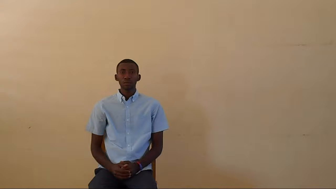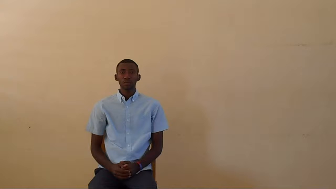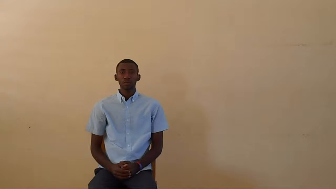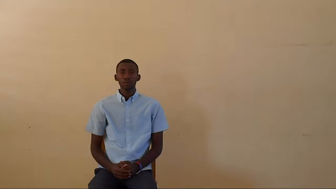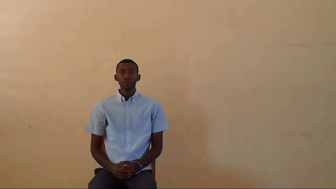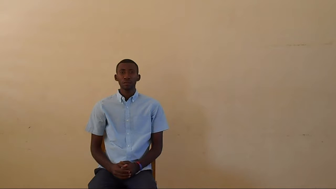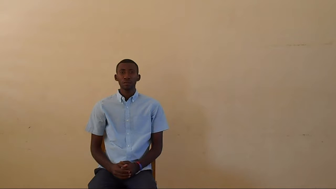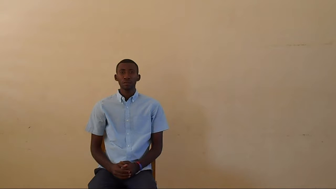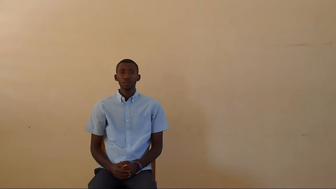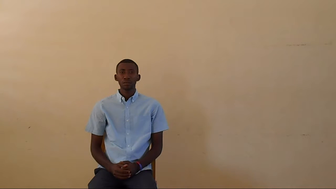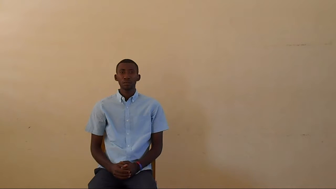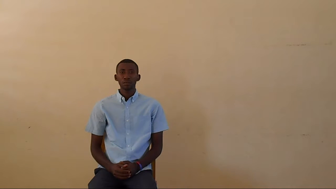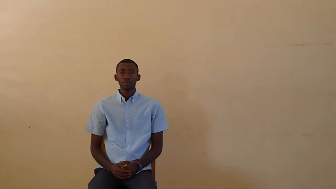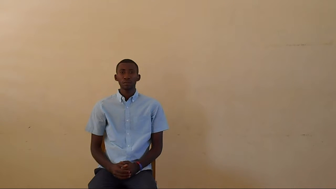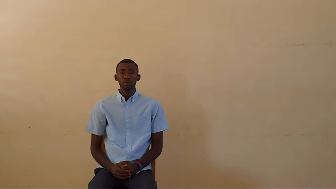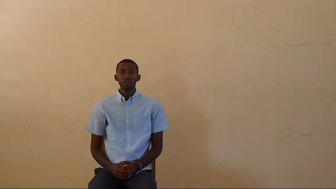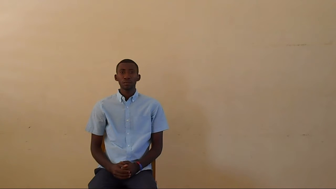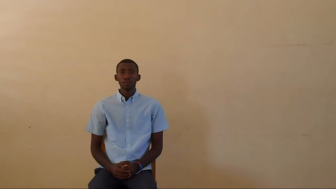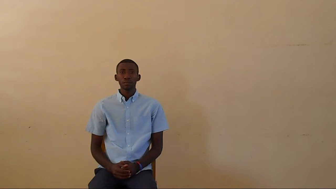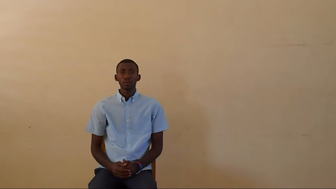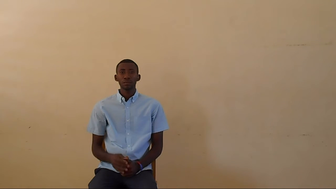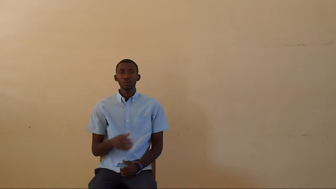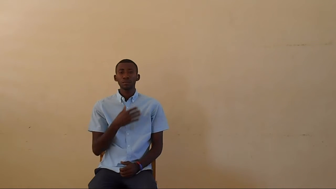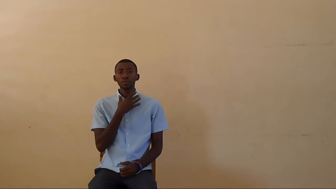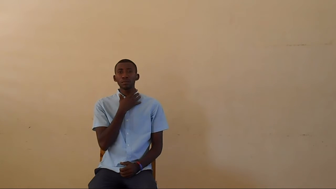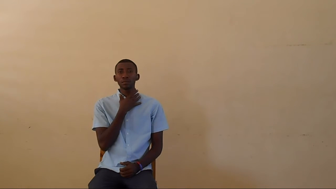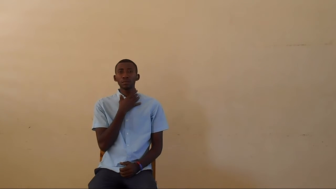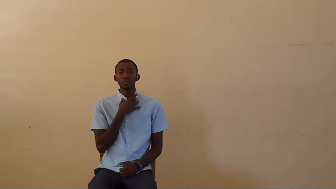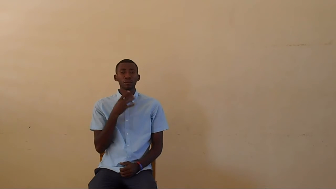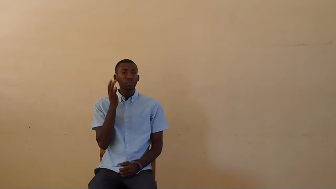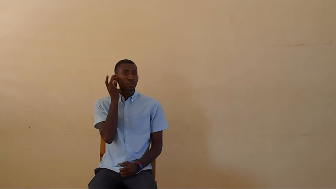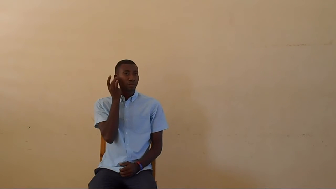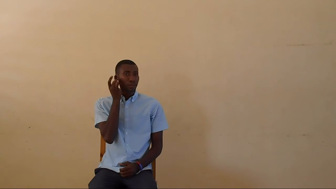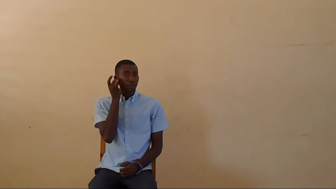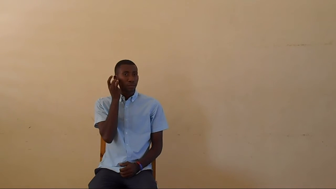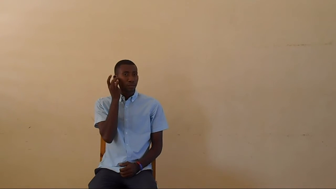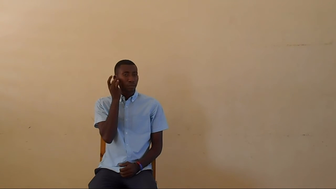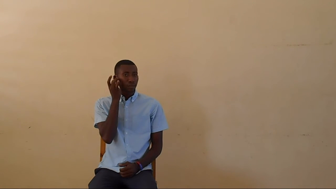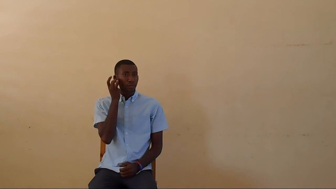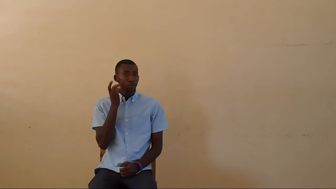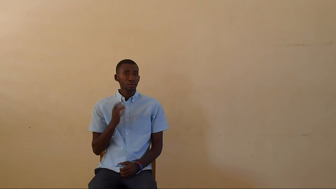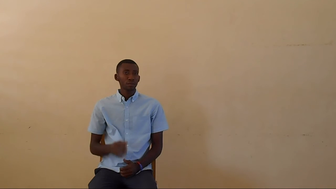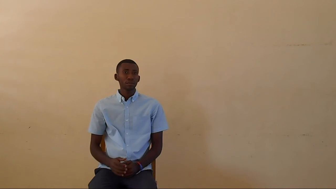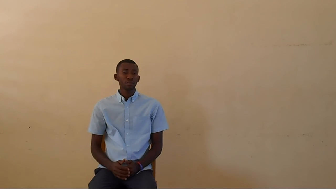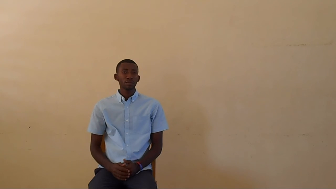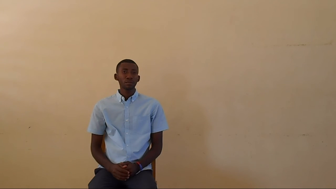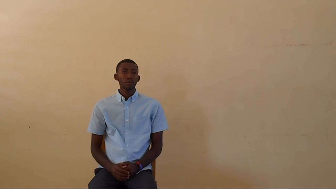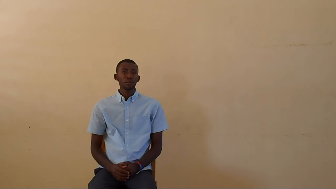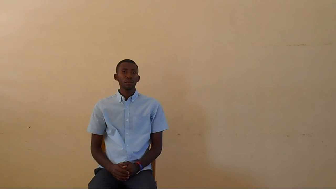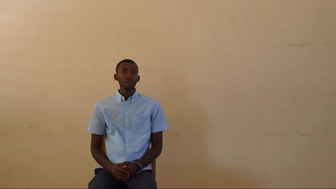earring